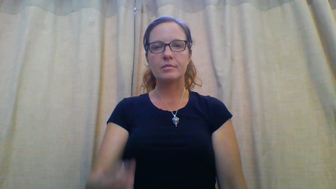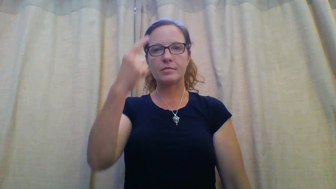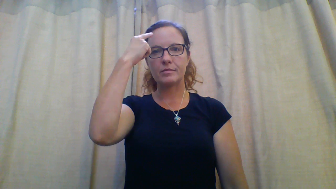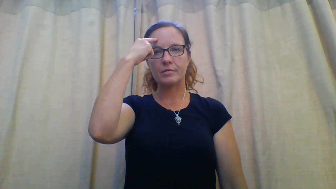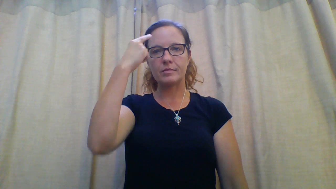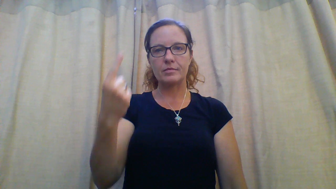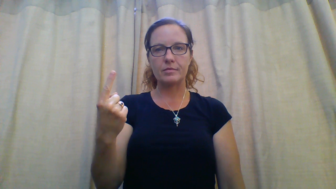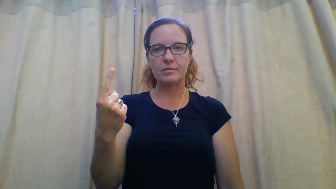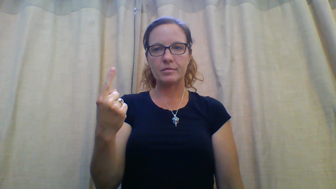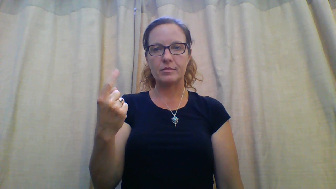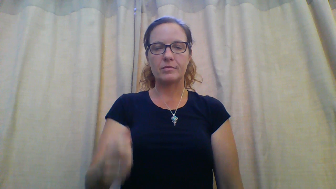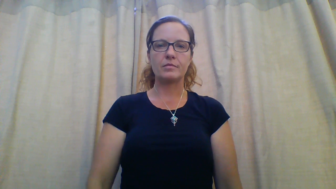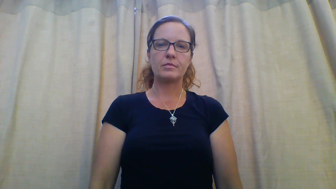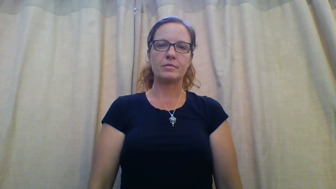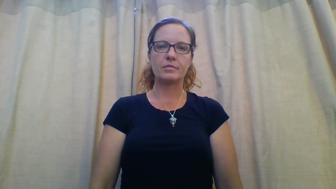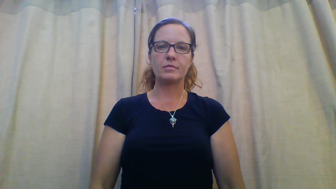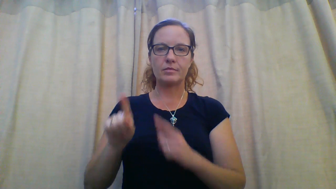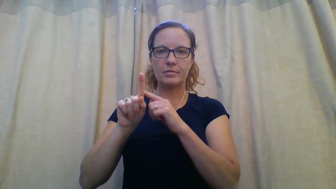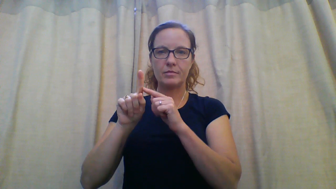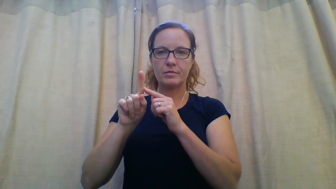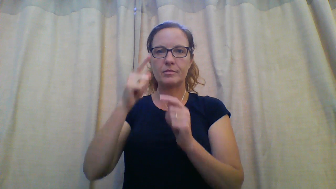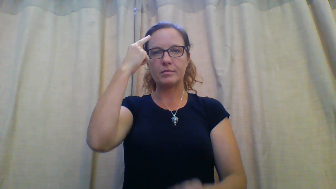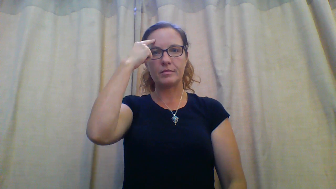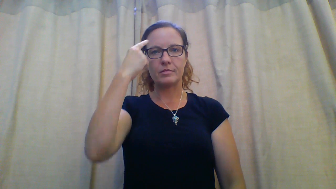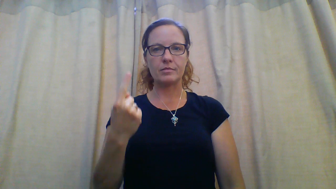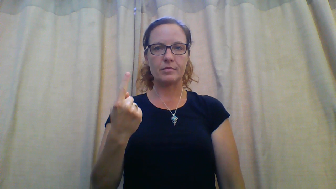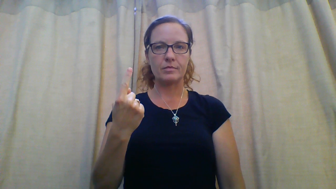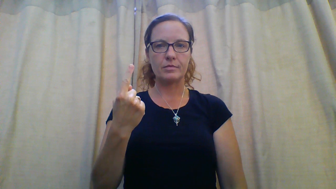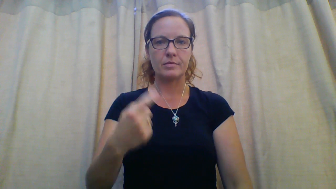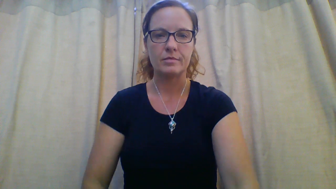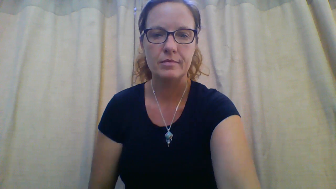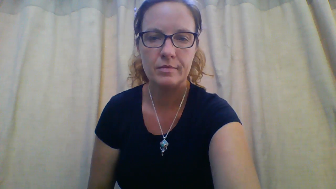Cent